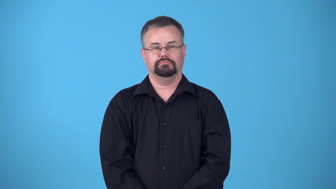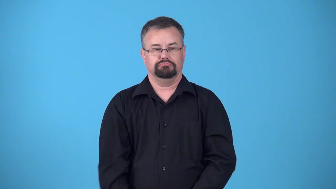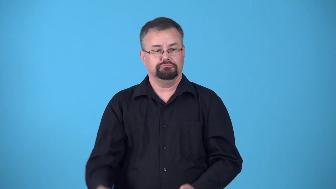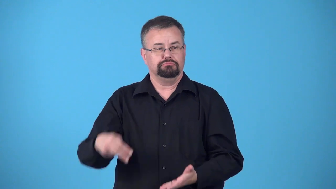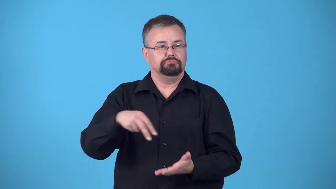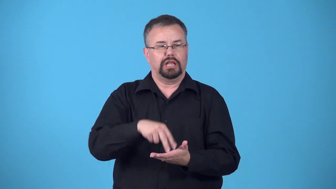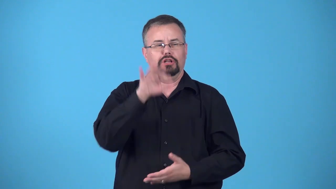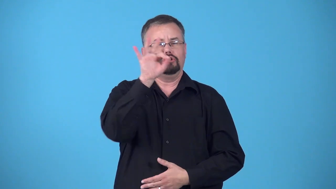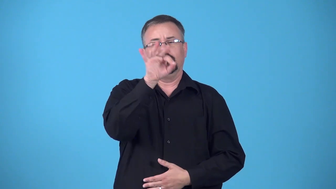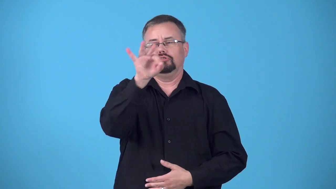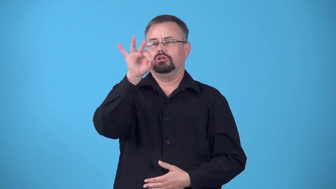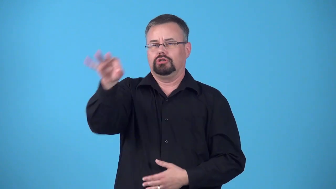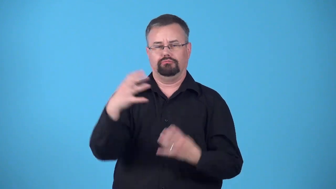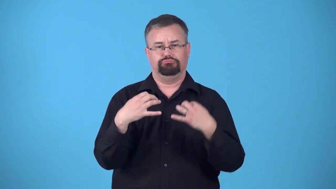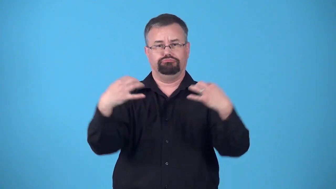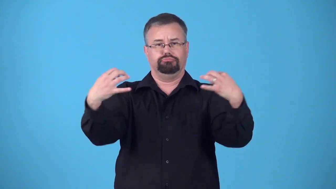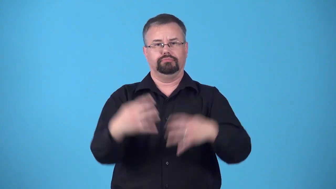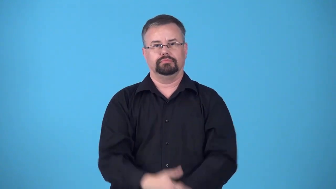on a soap box, on your soapbox